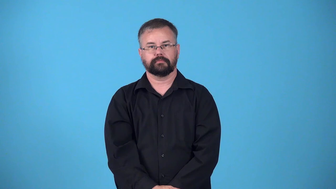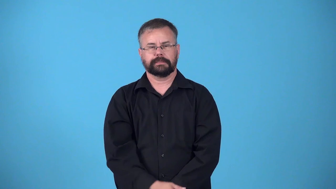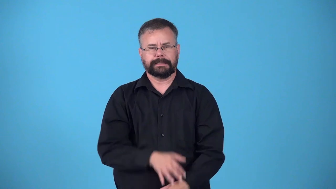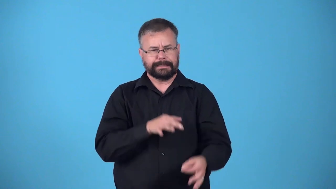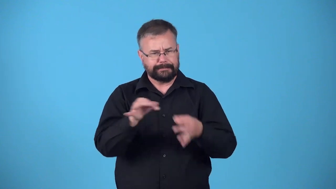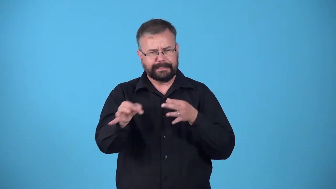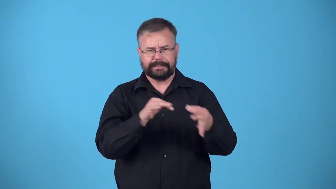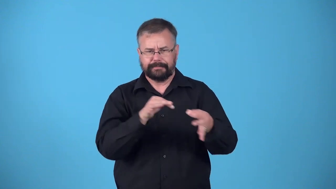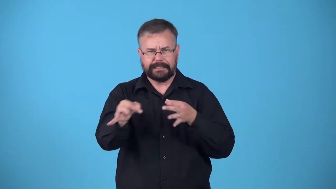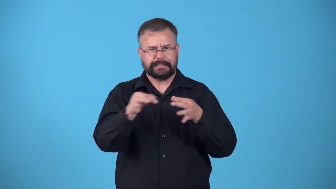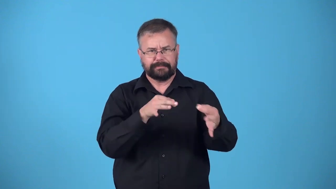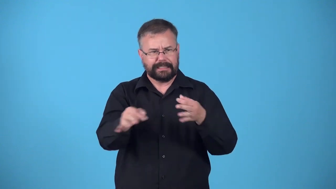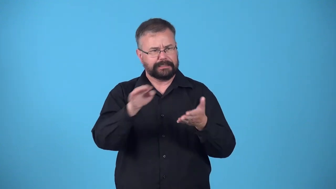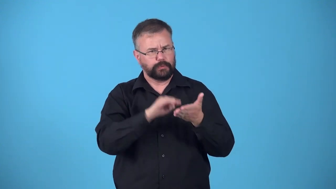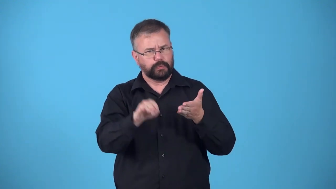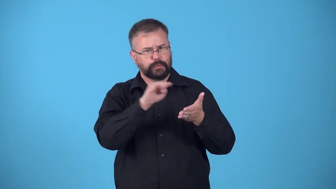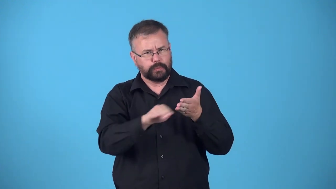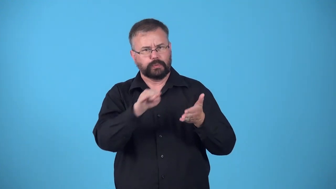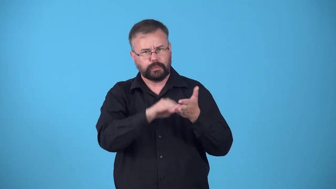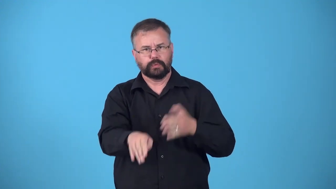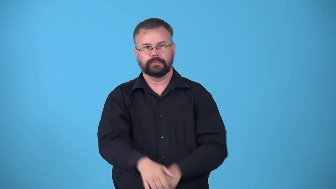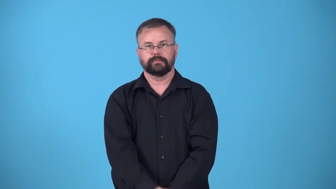explain away